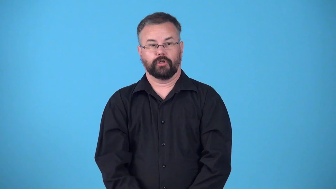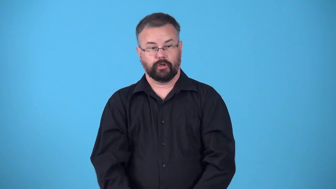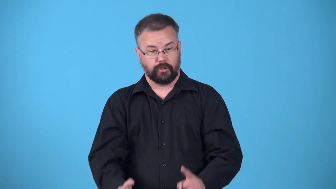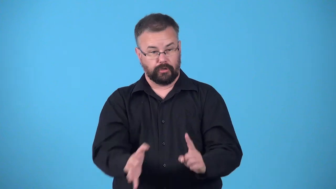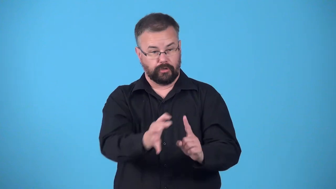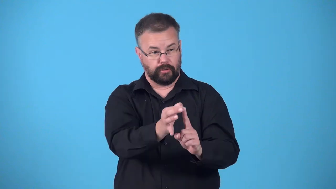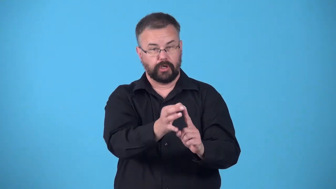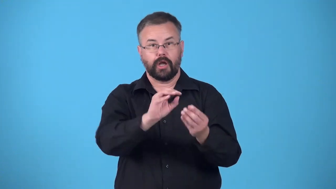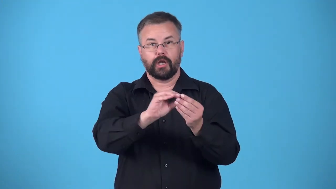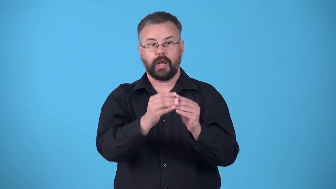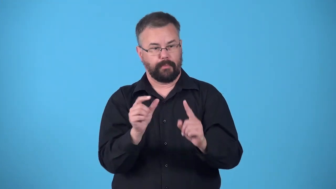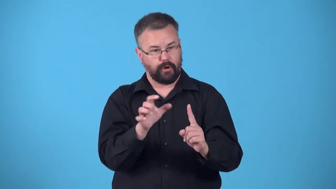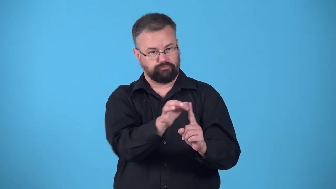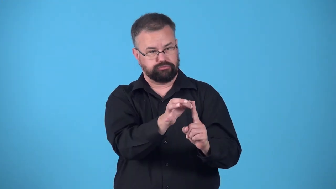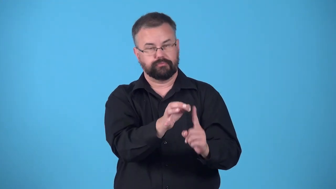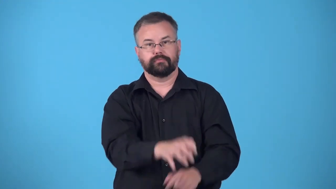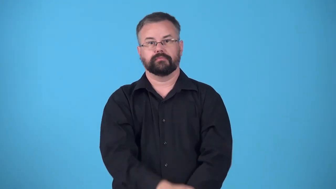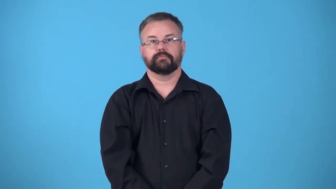band,ring